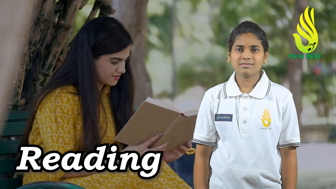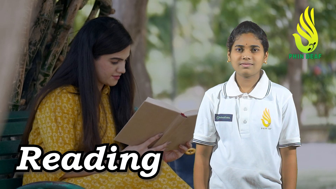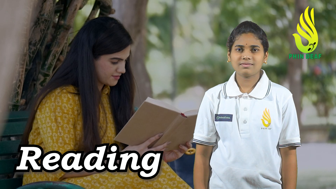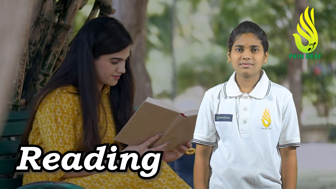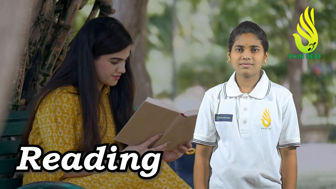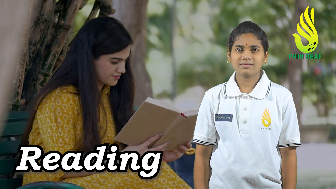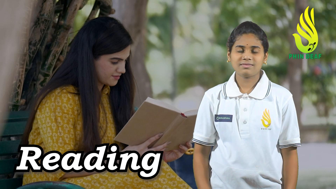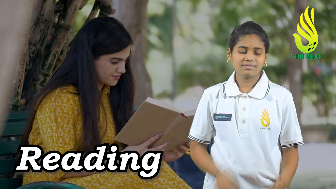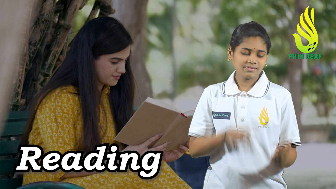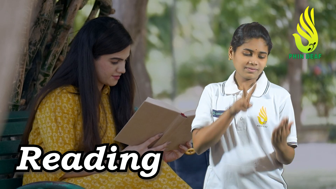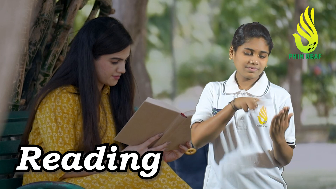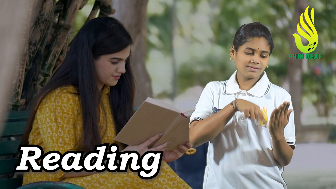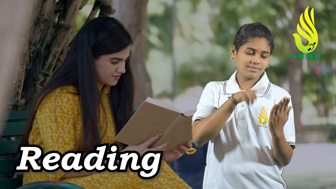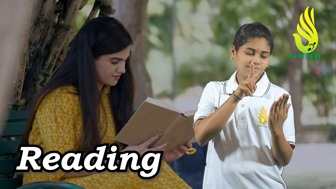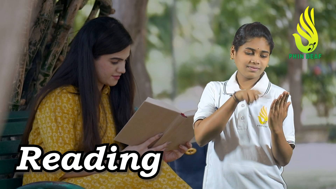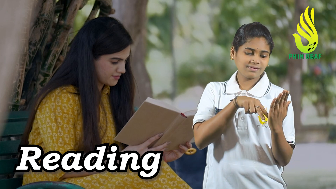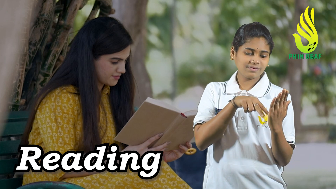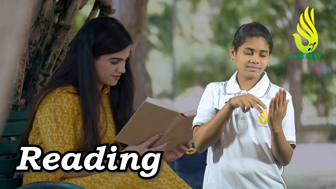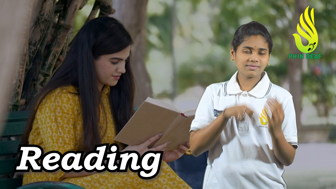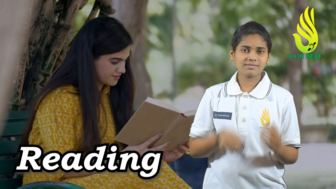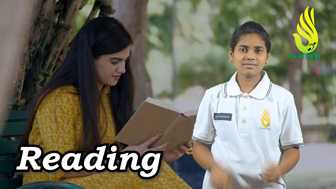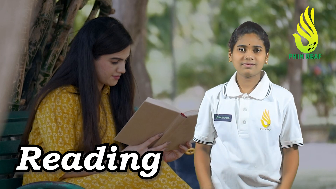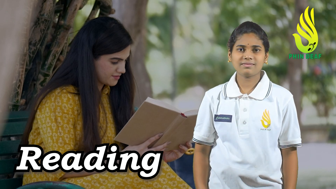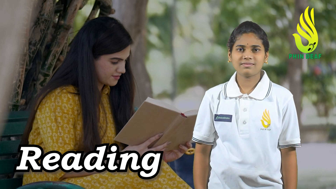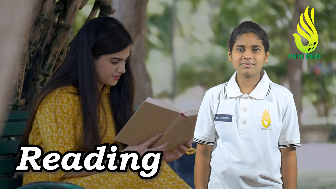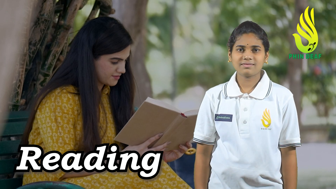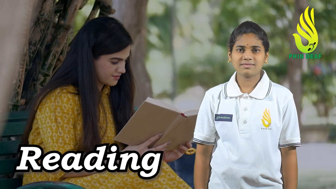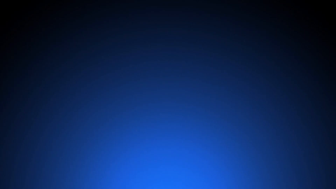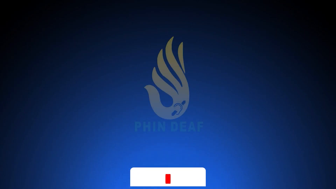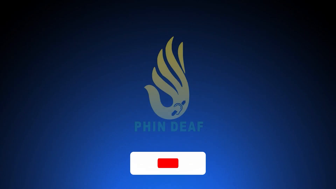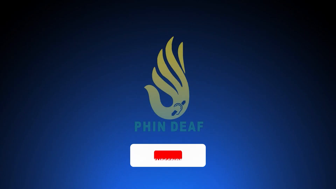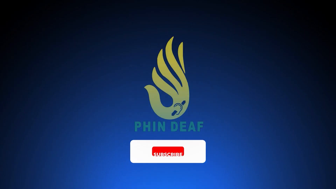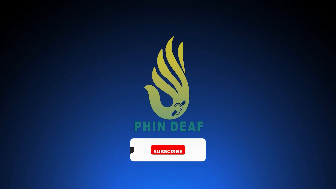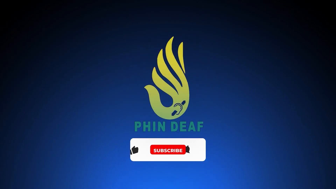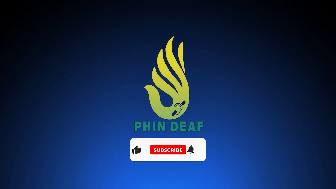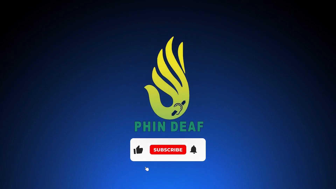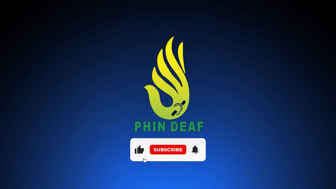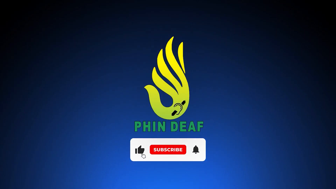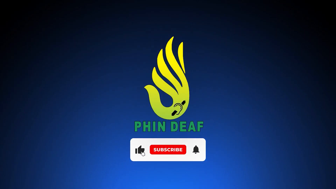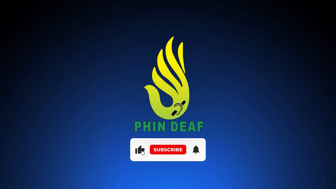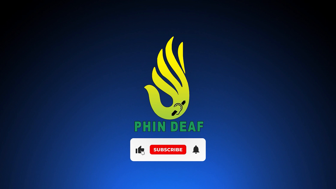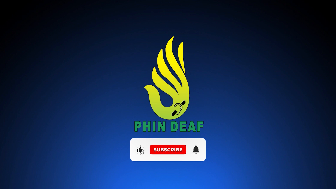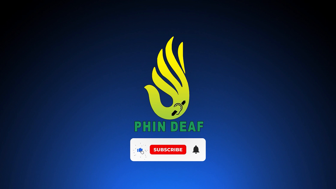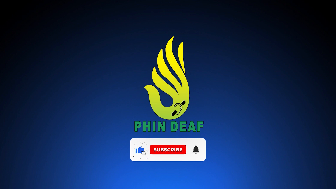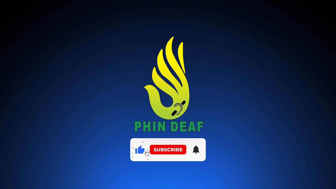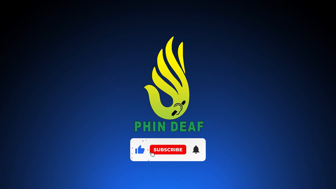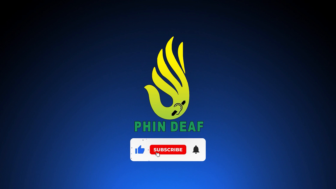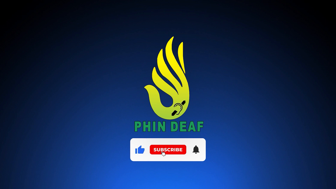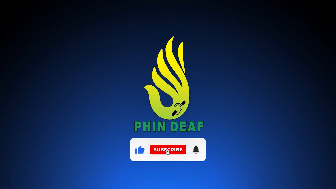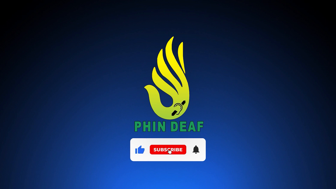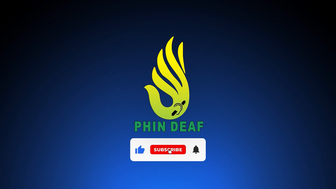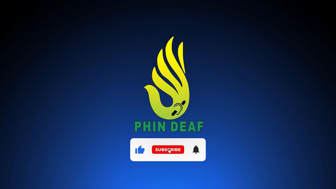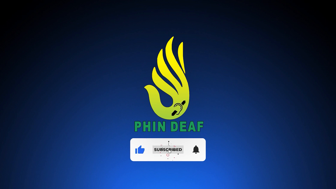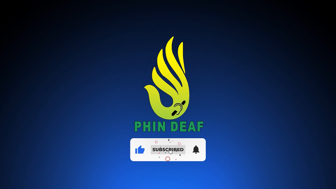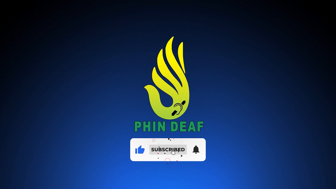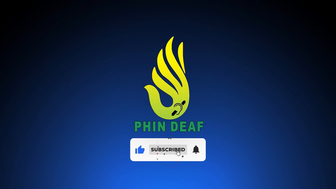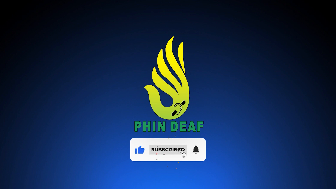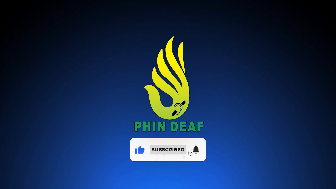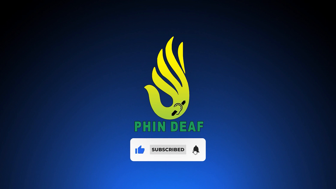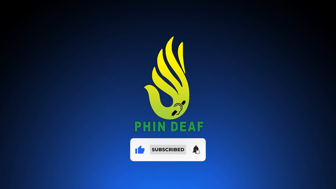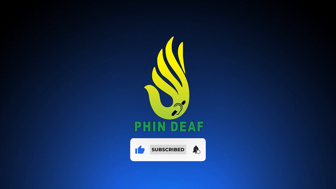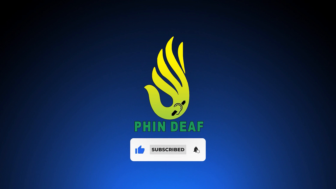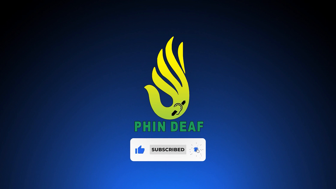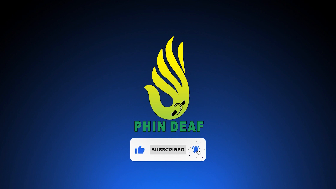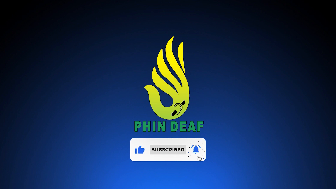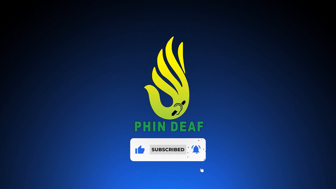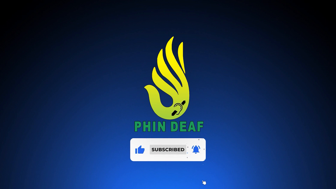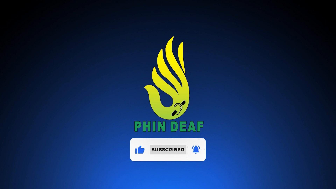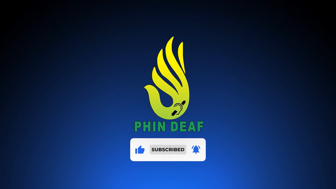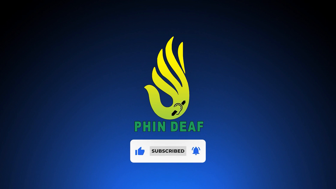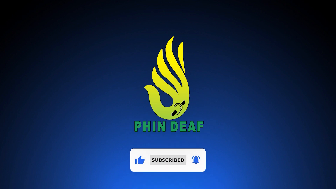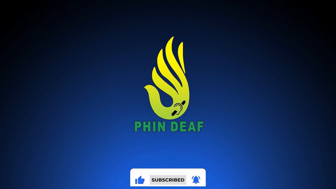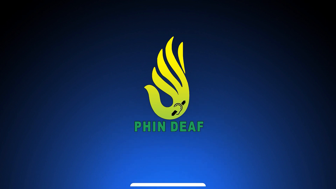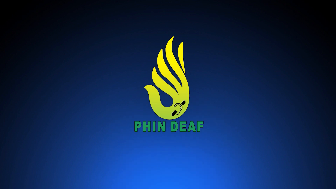Reading